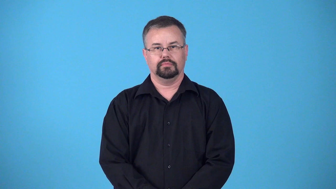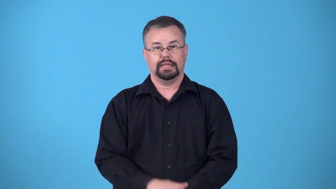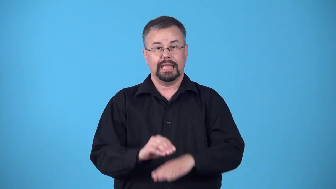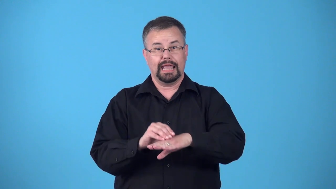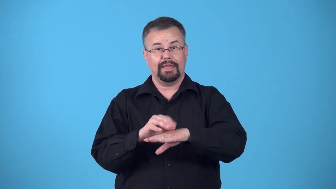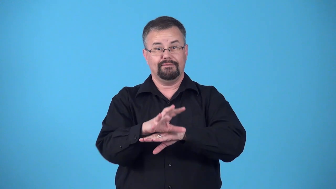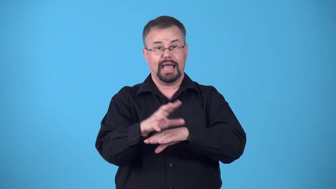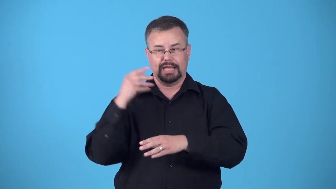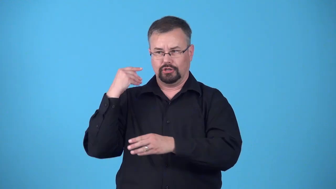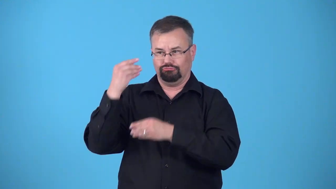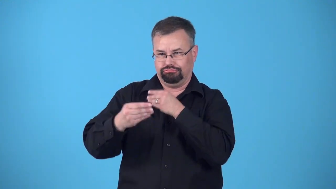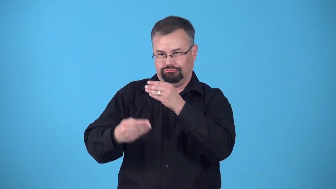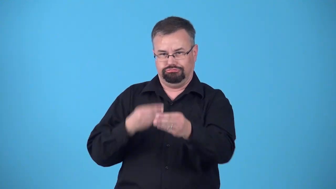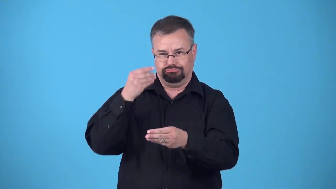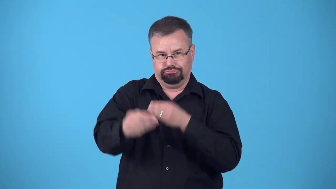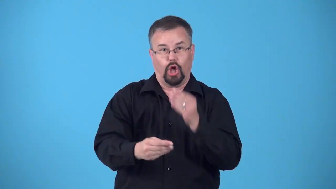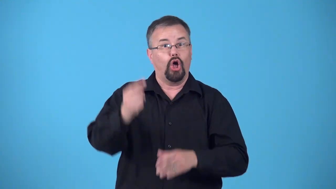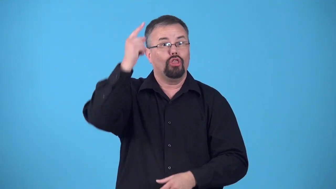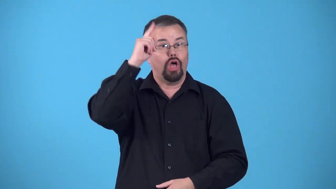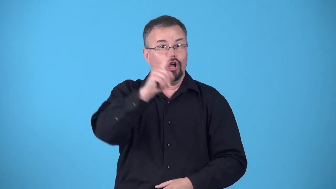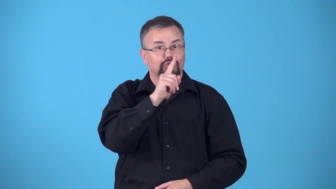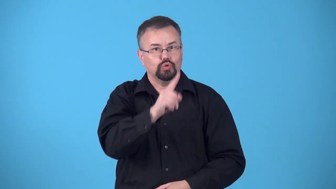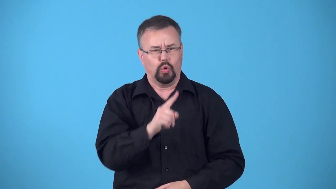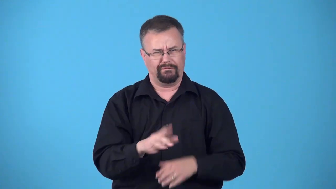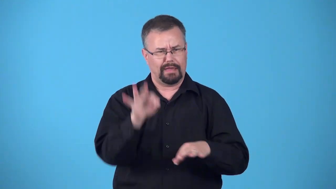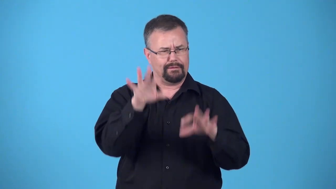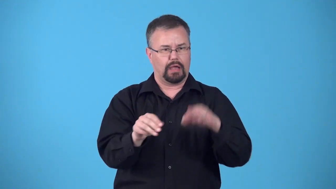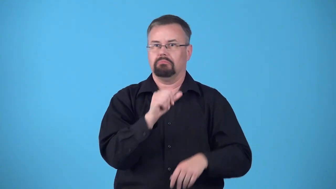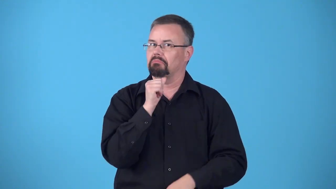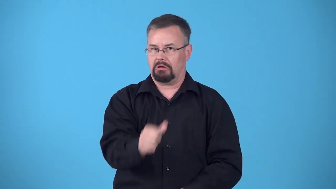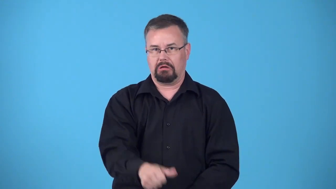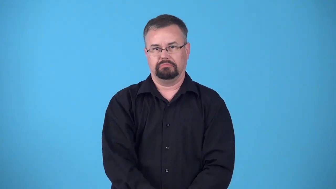old wives' tale